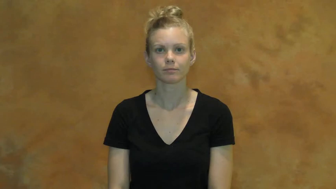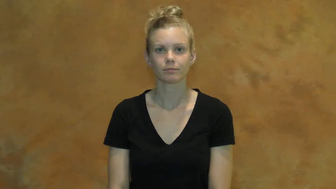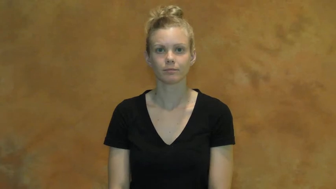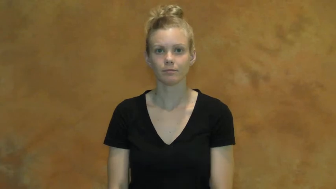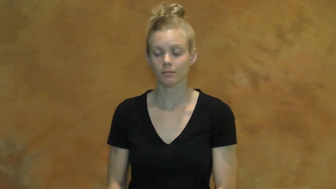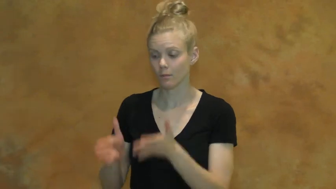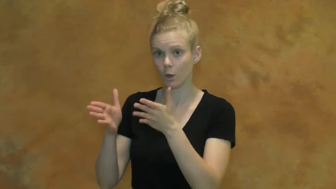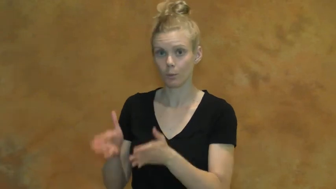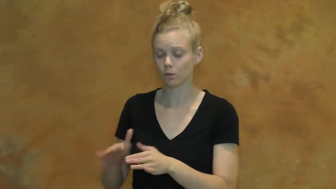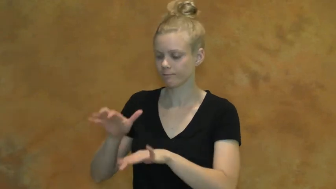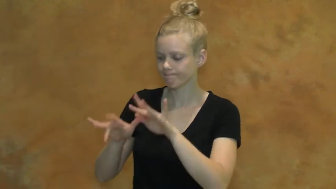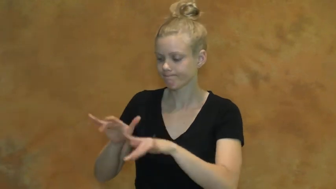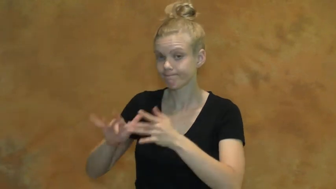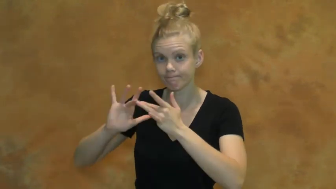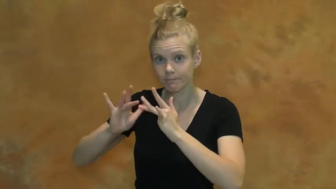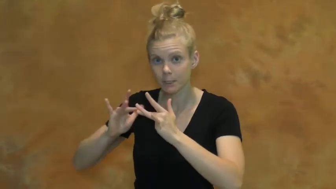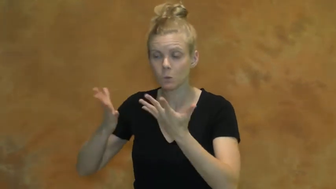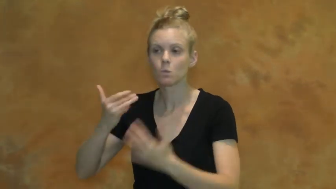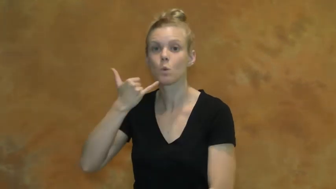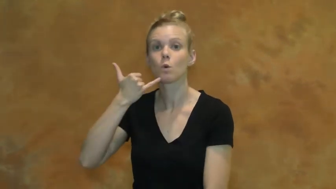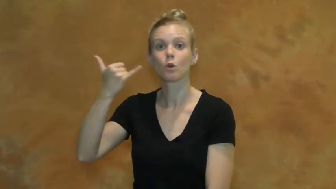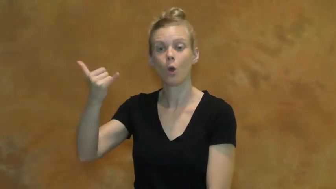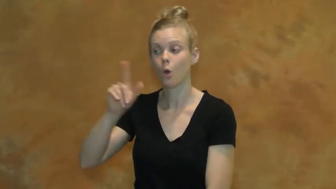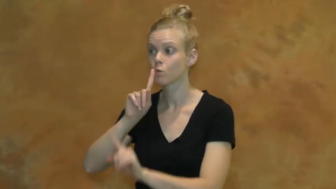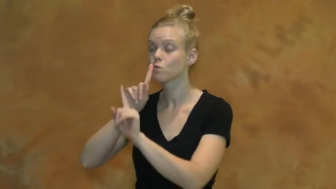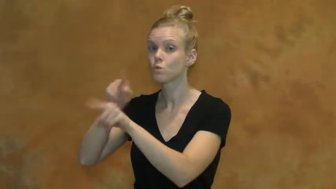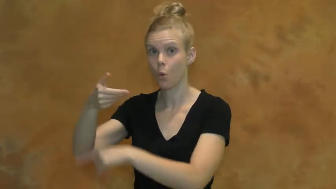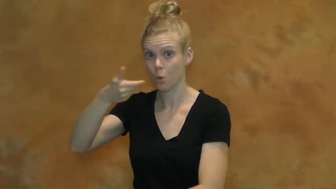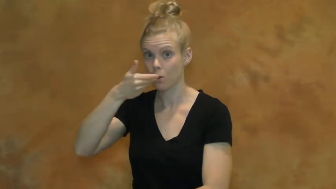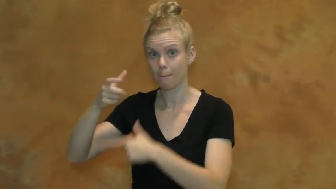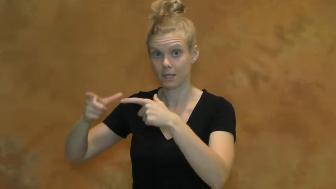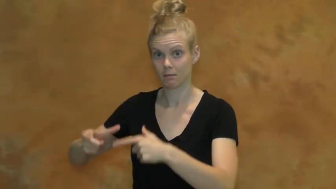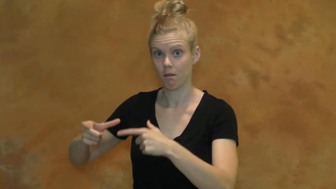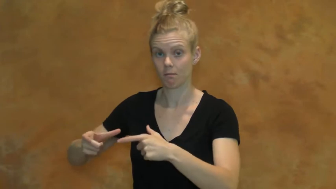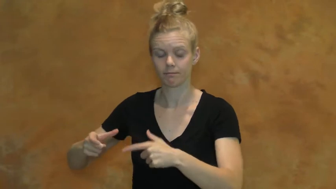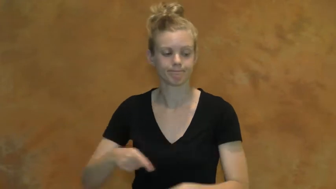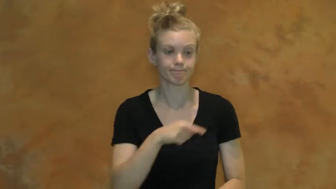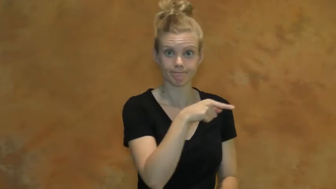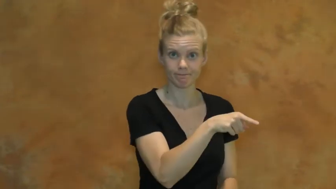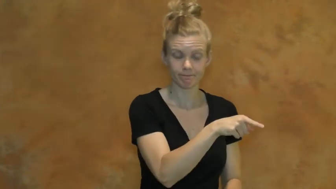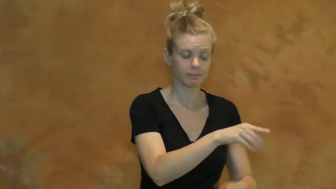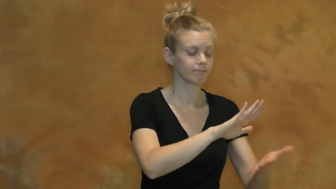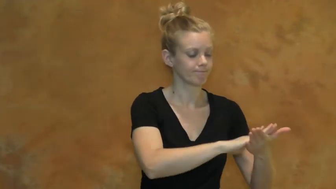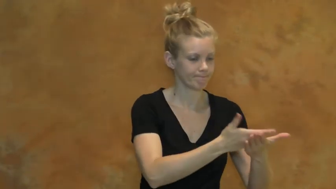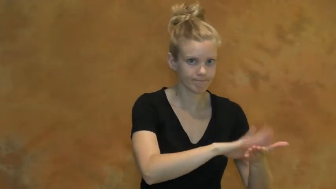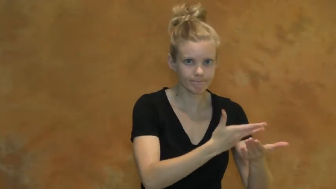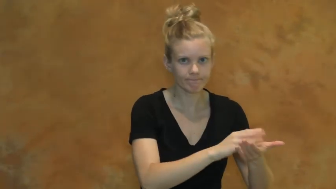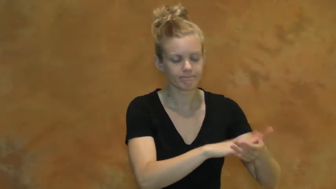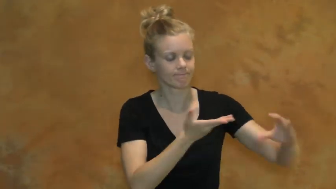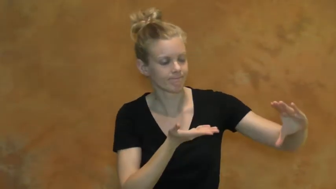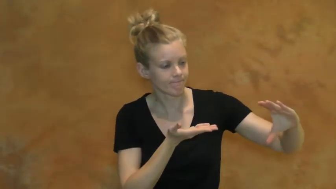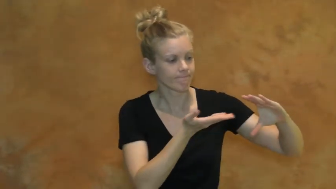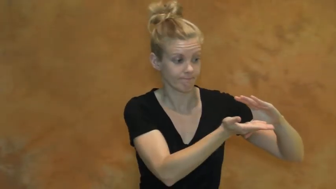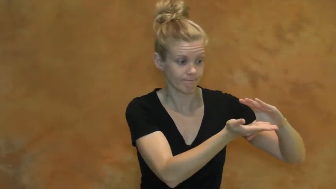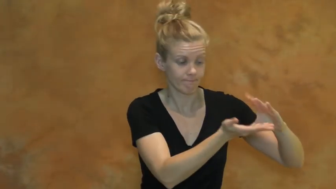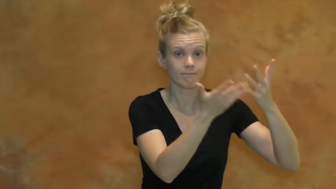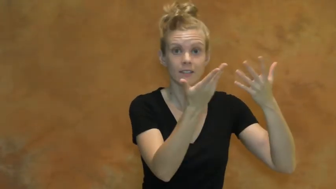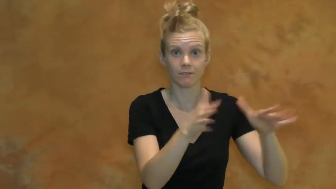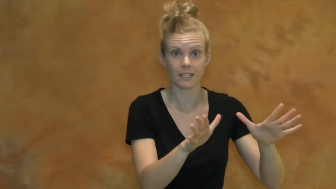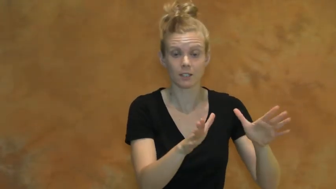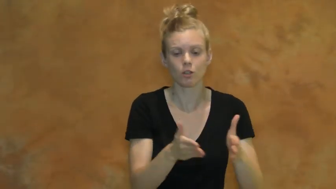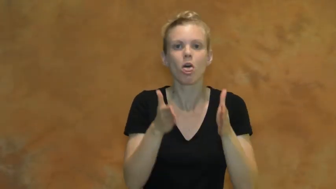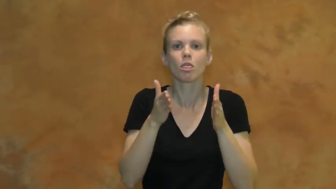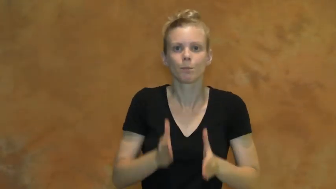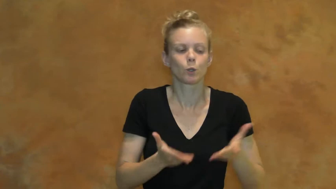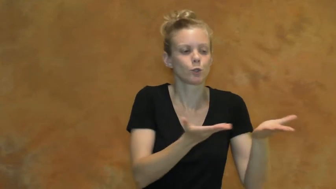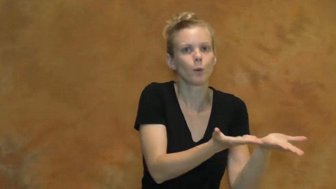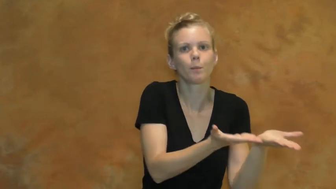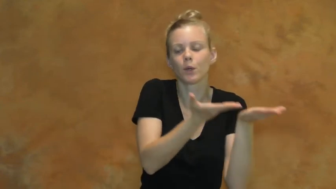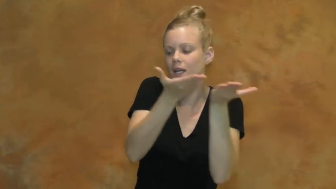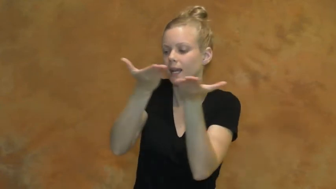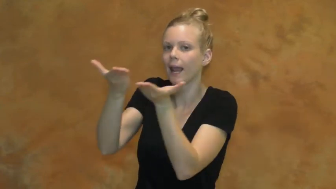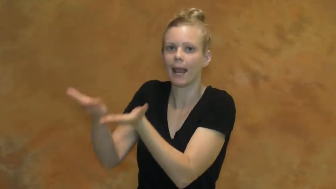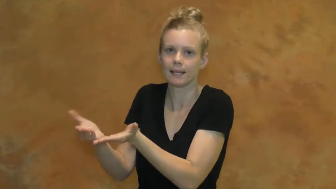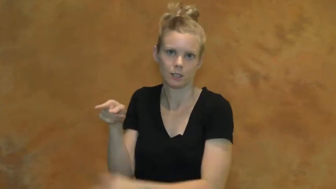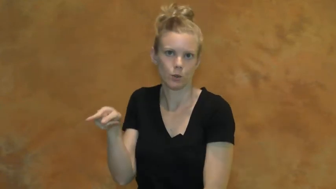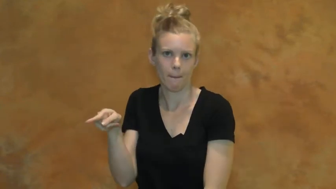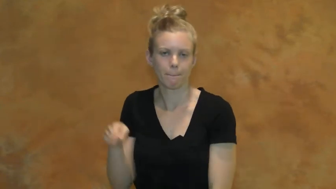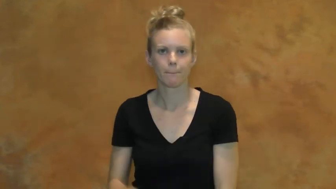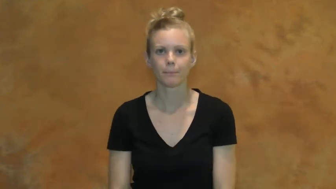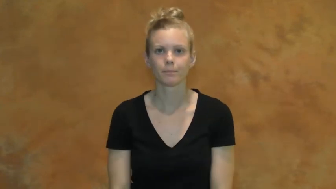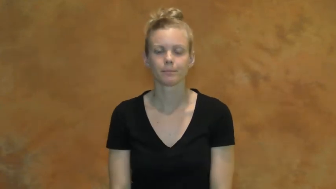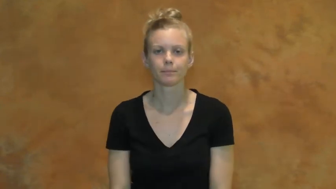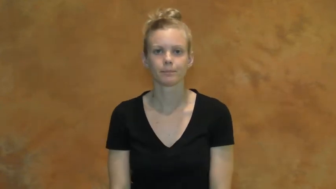pizza delivery person